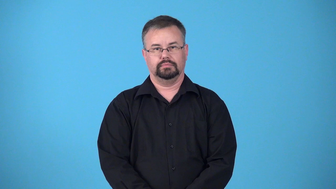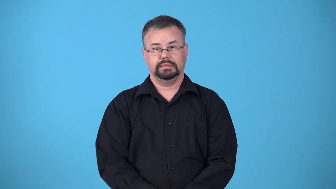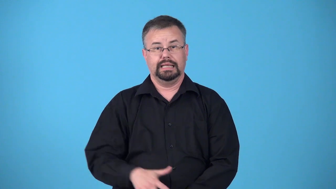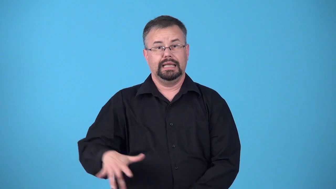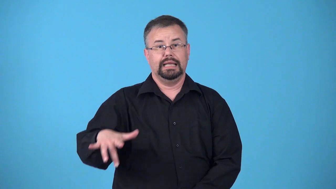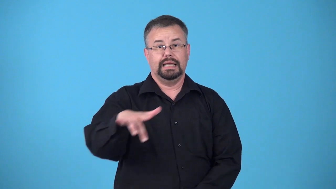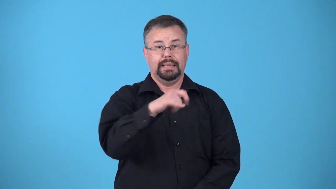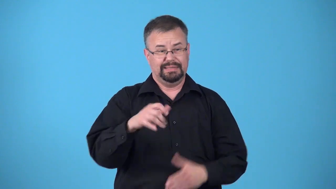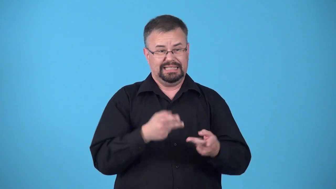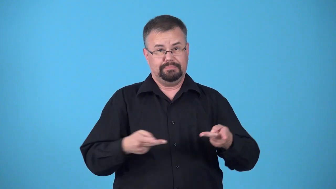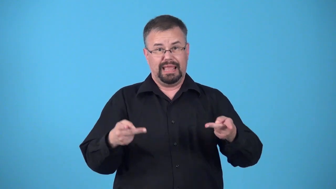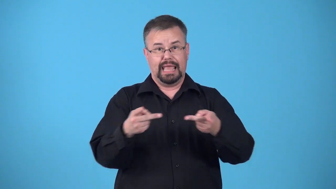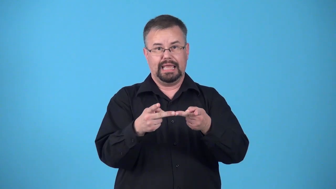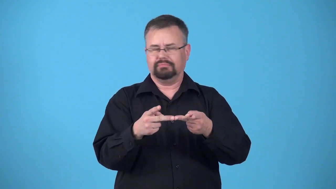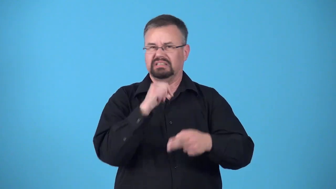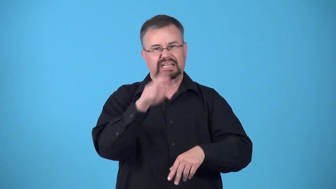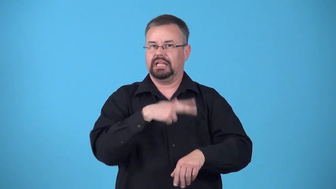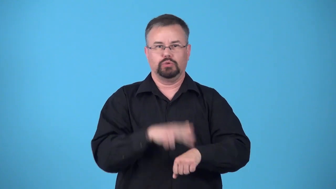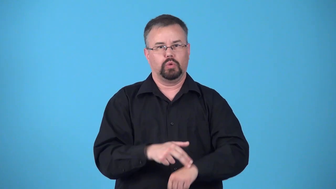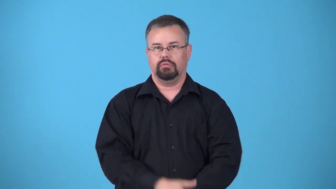nature abhors a vacuum